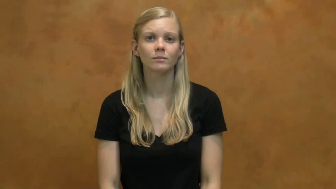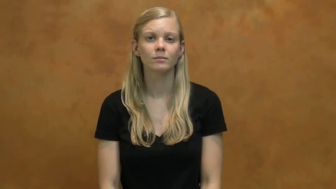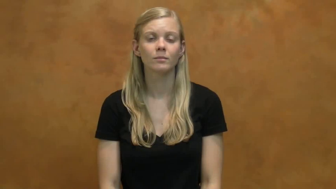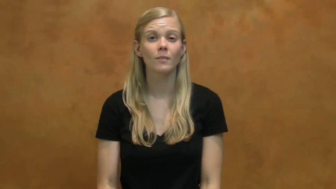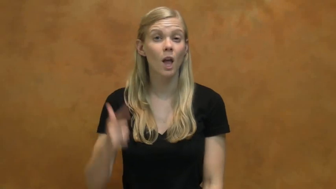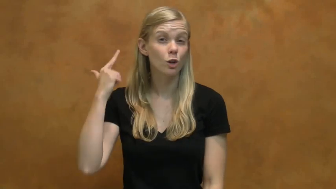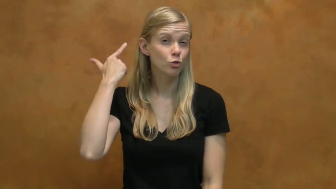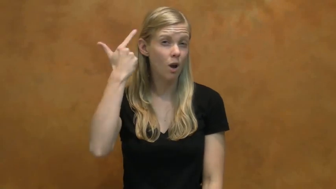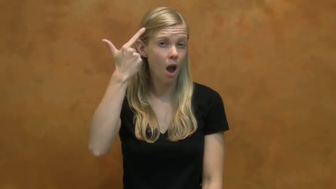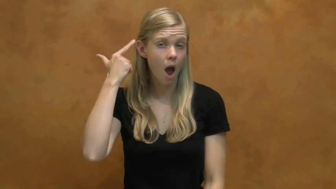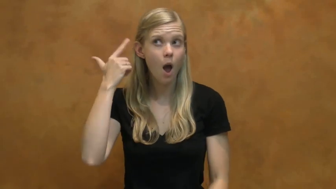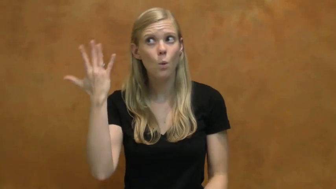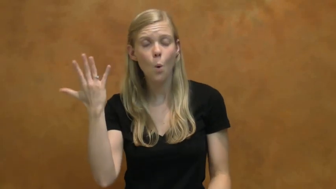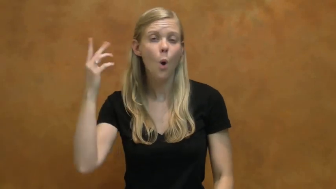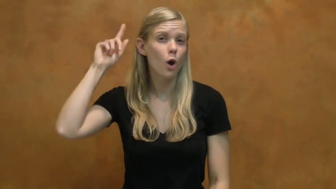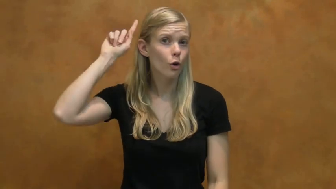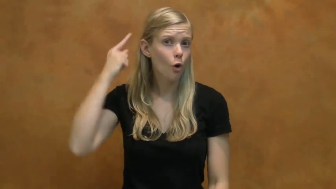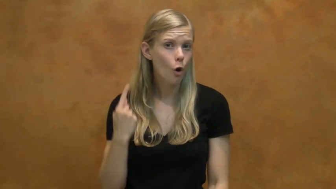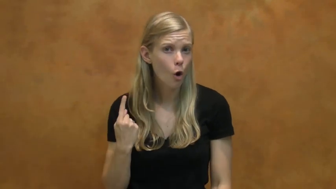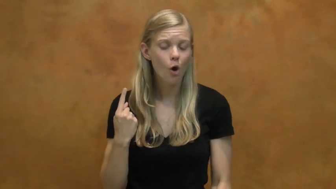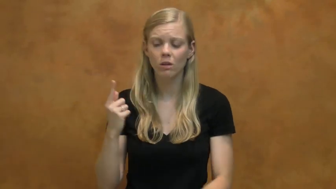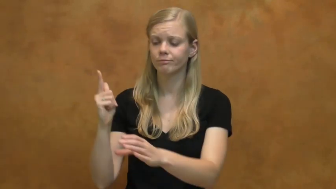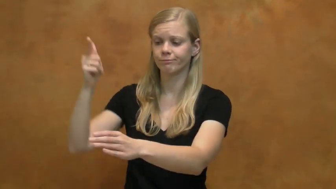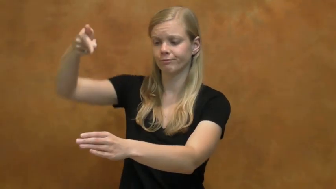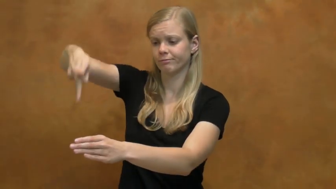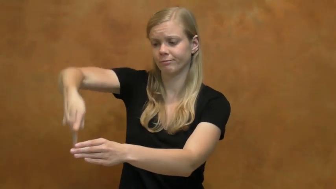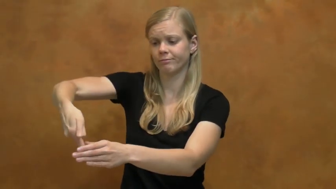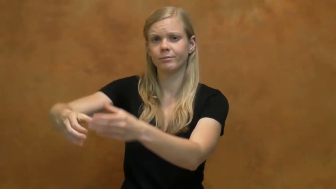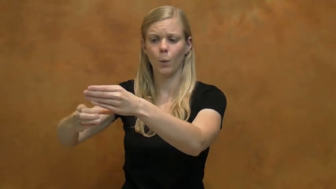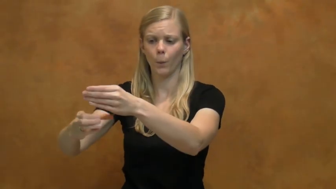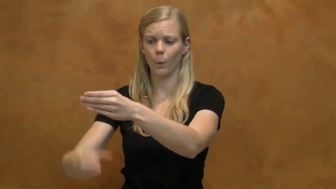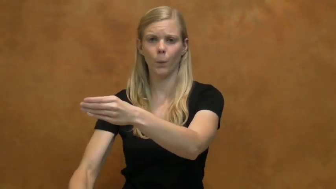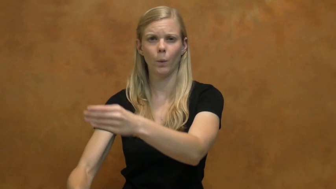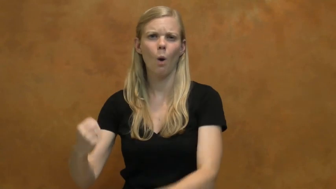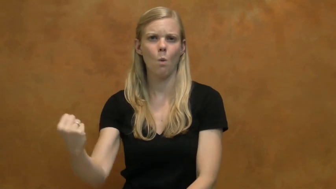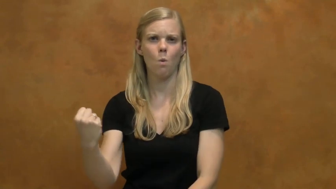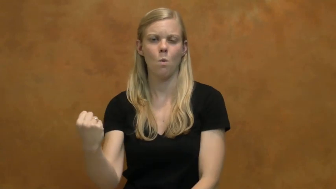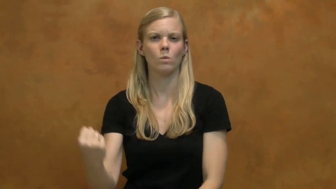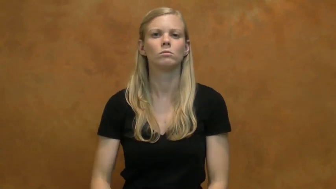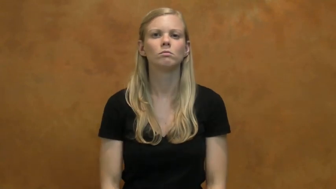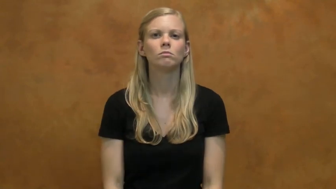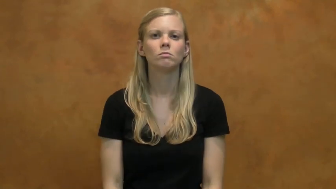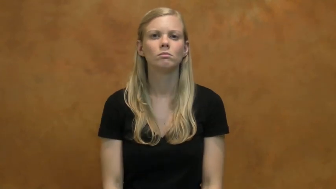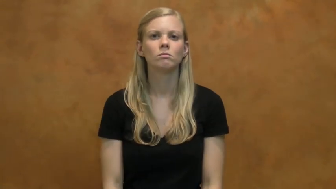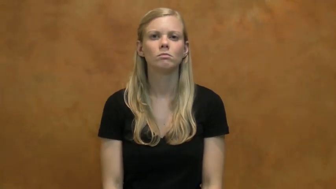holder for hair dryer and iron